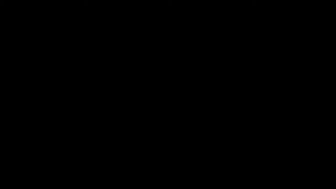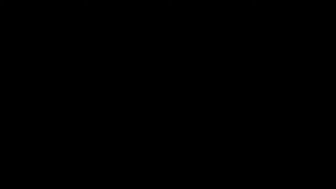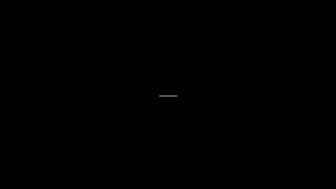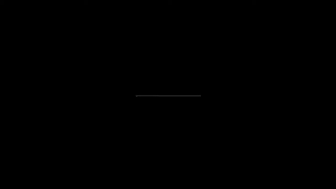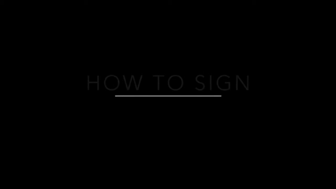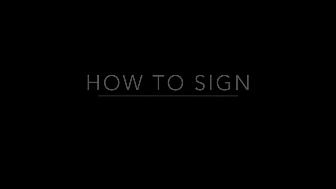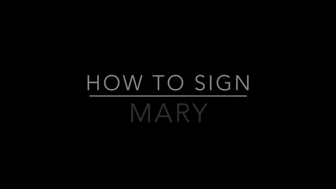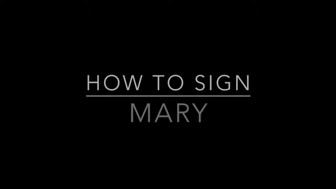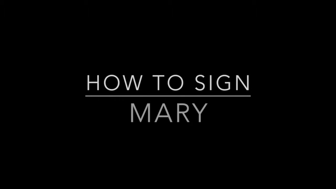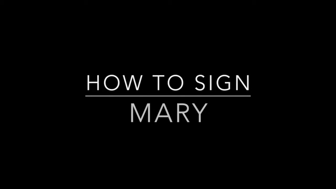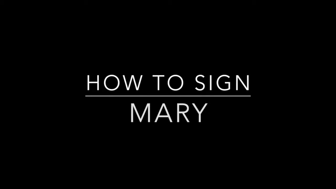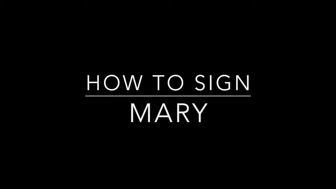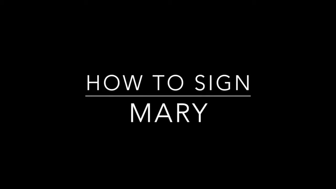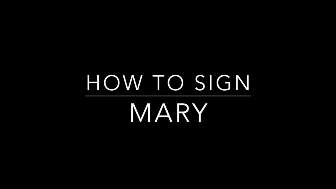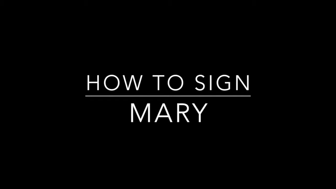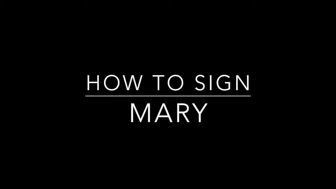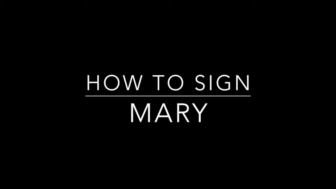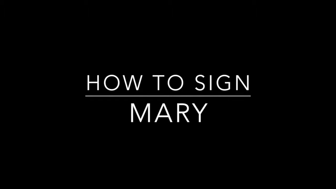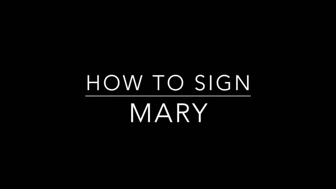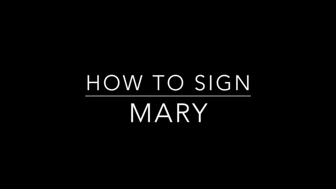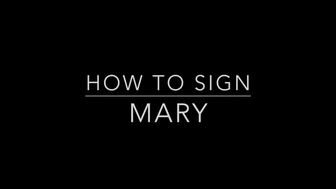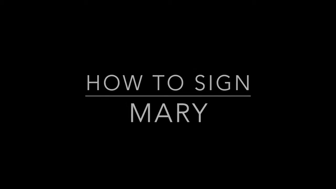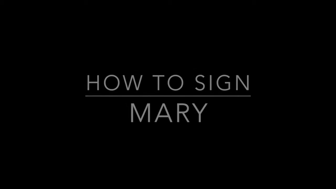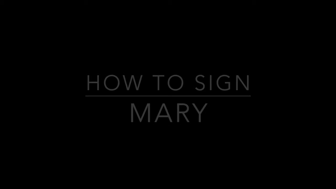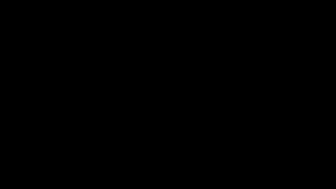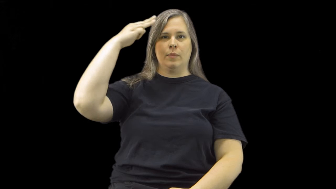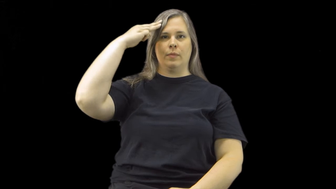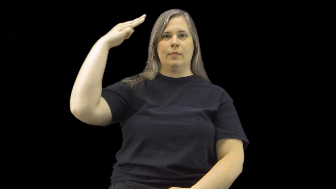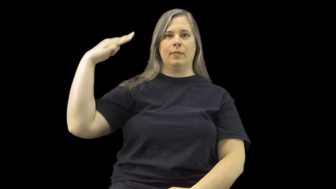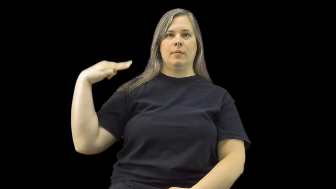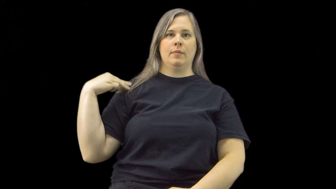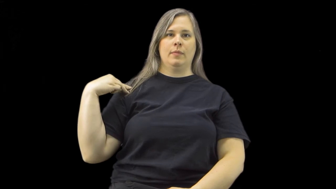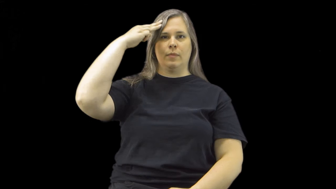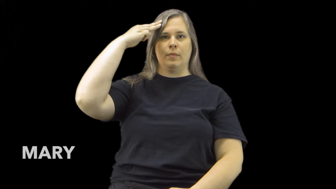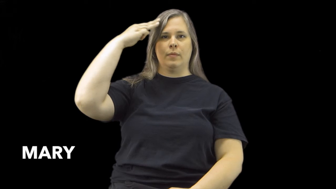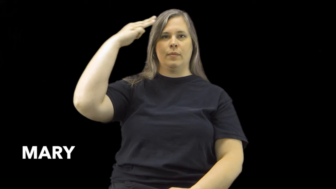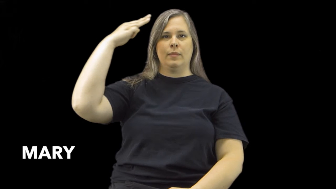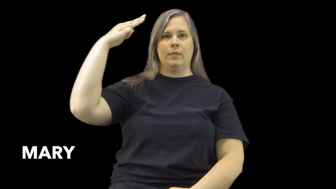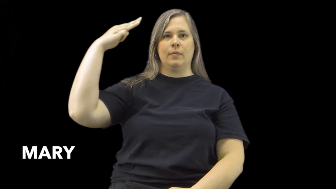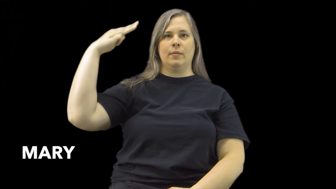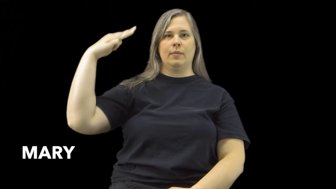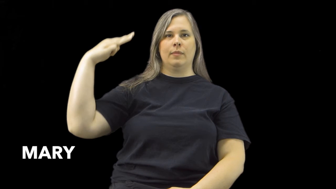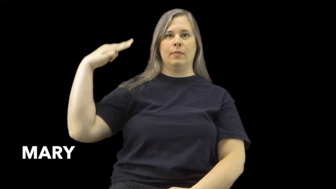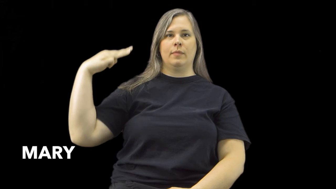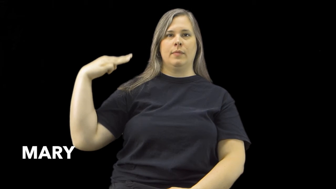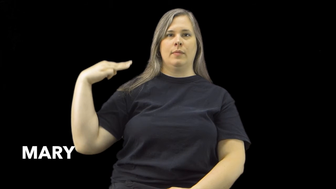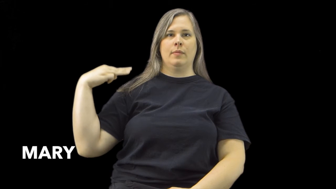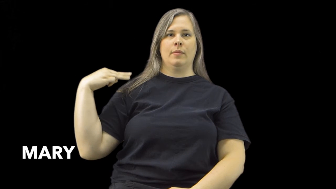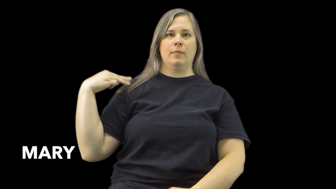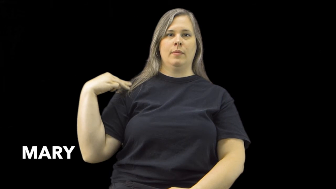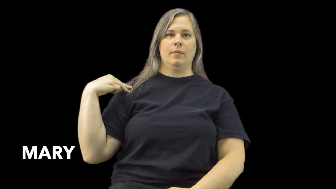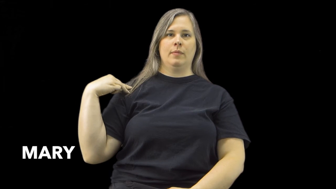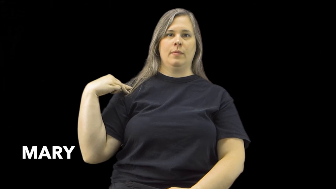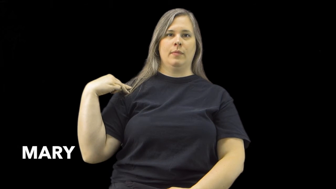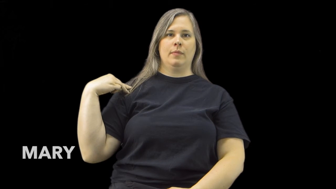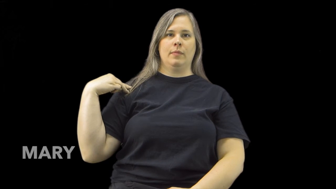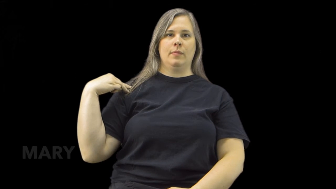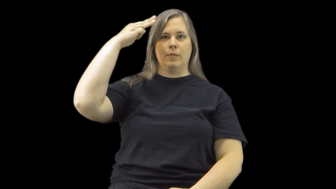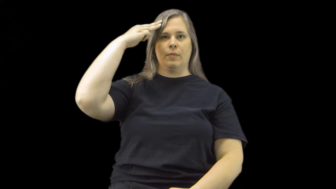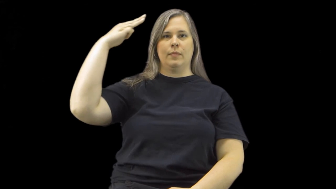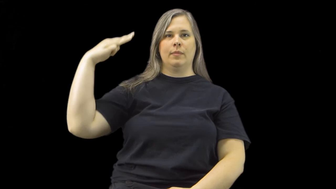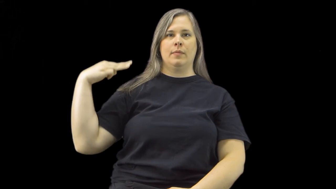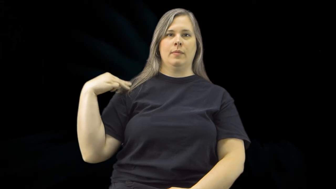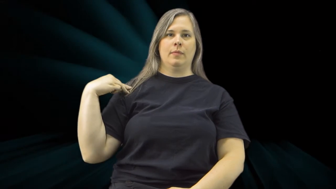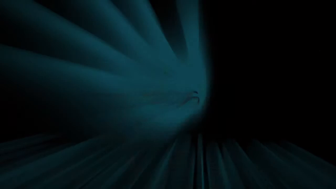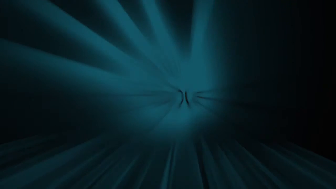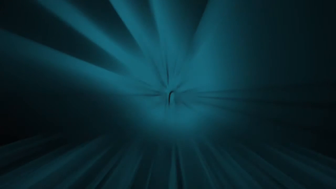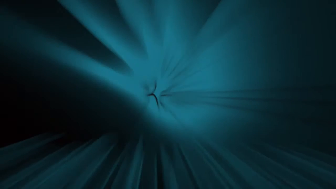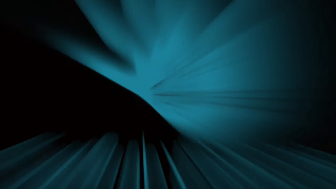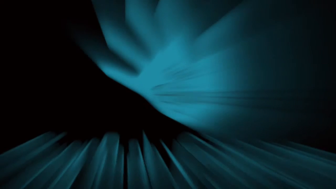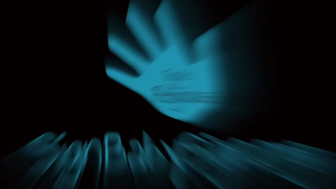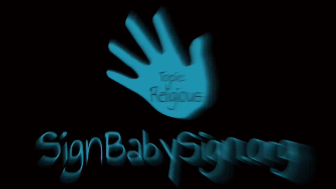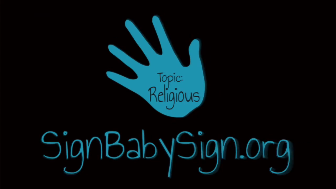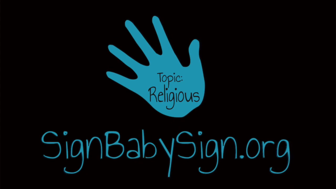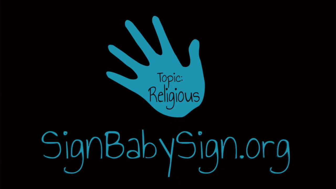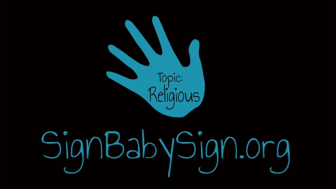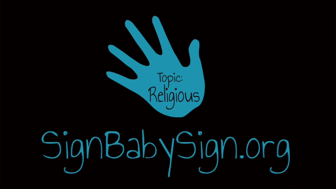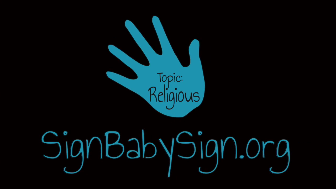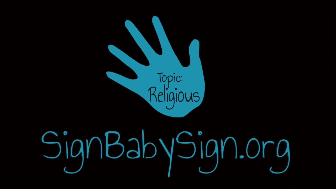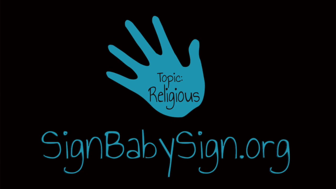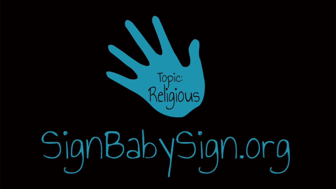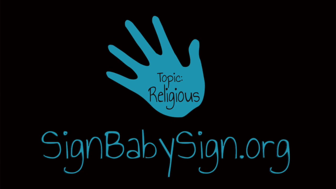Mary